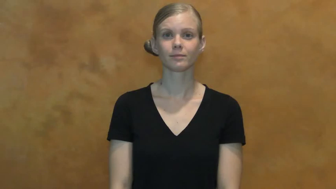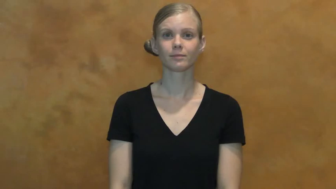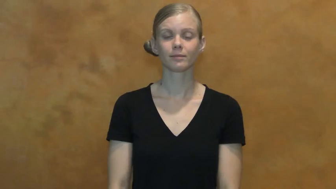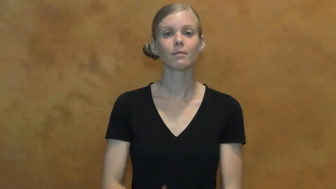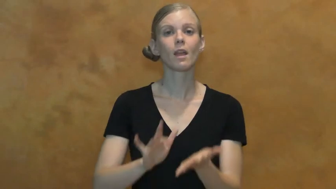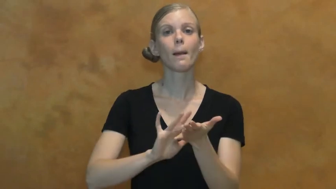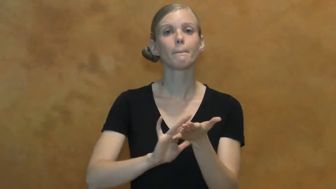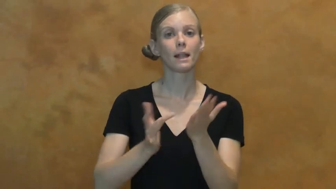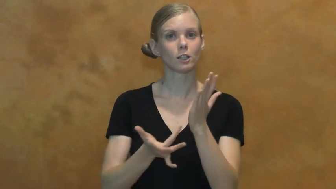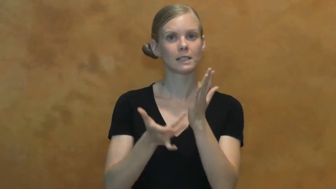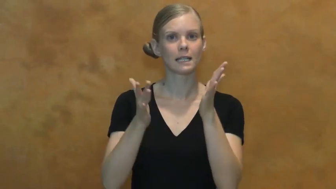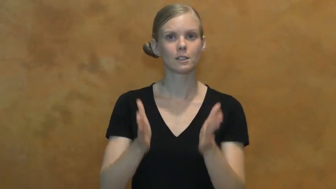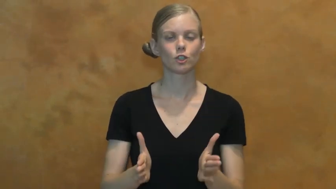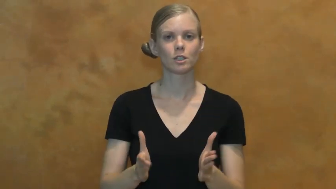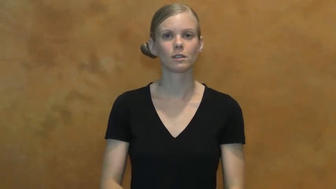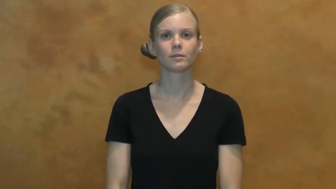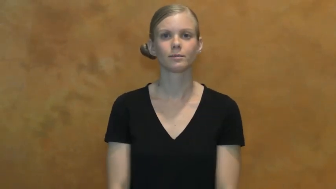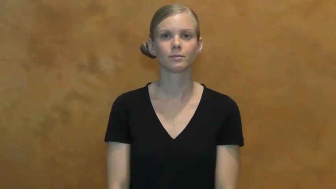medical technician